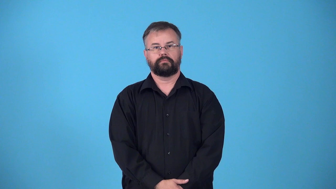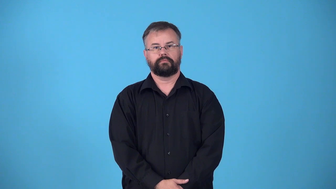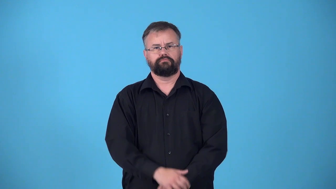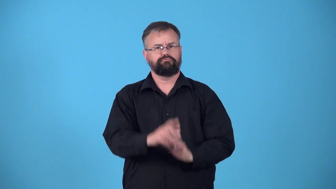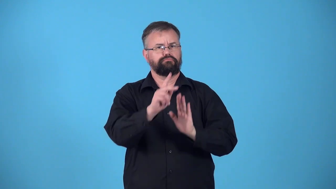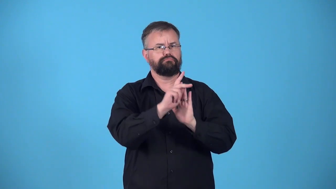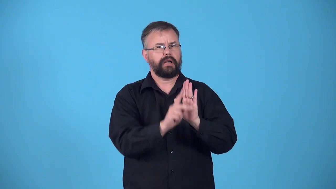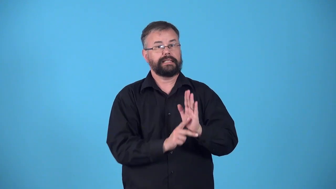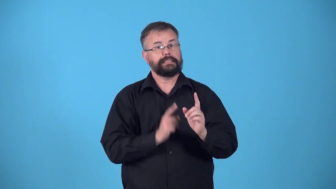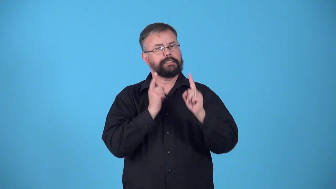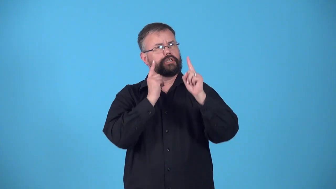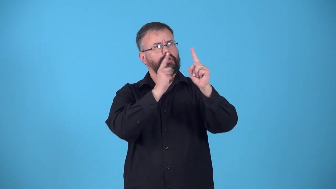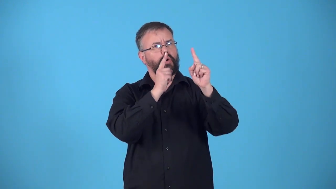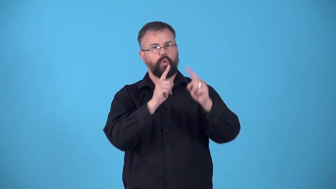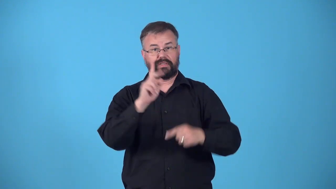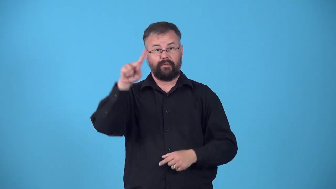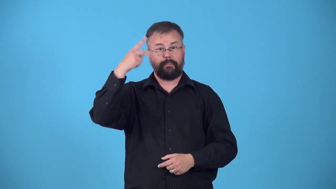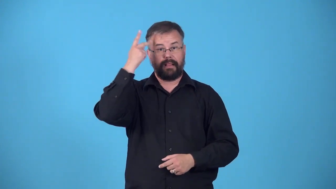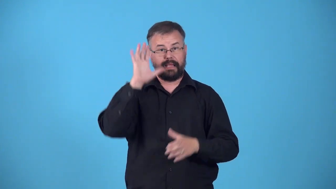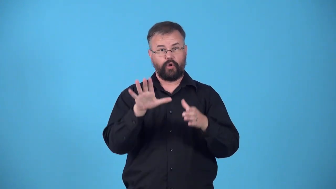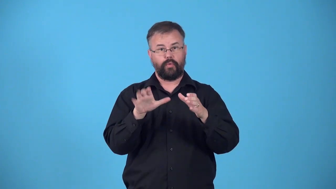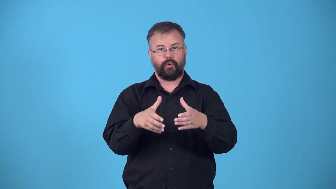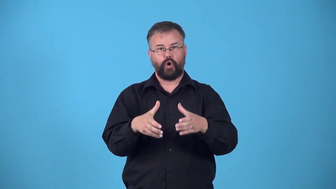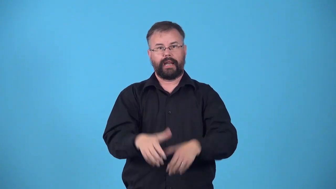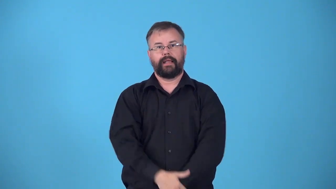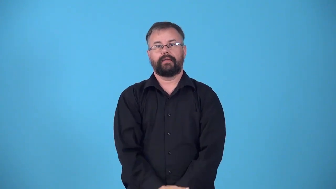platform